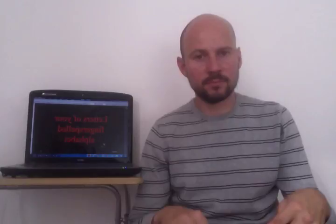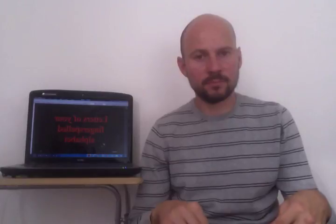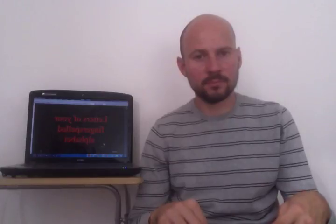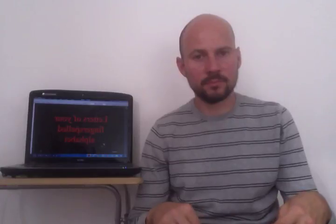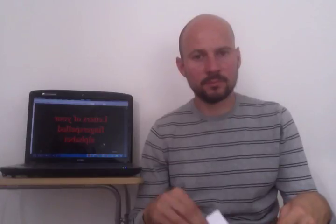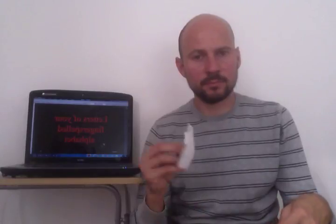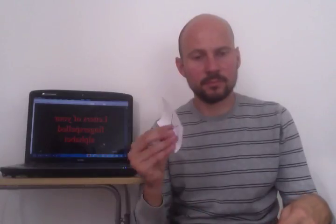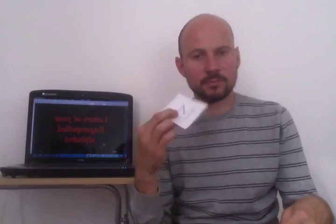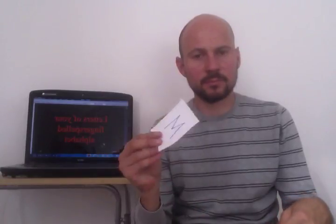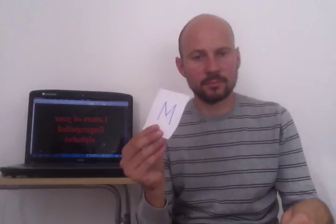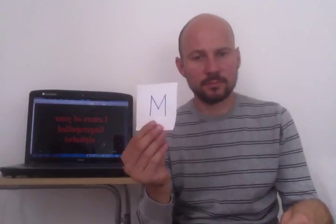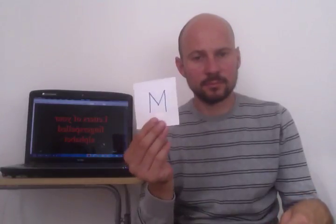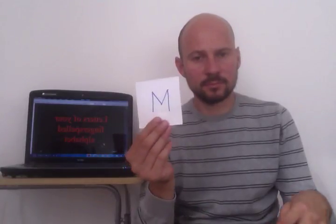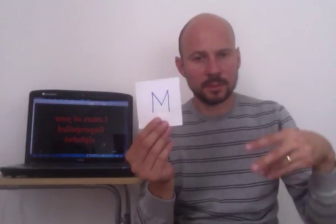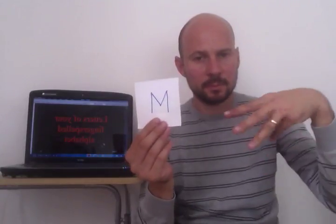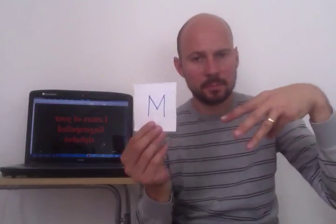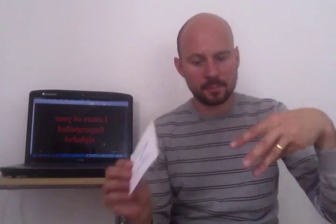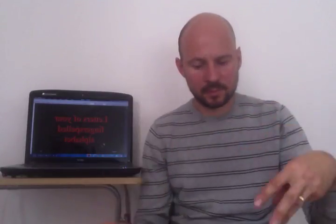lettercyrillicm